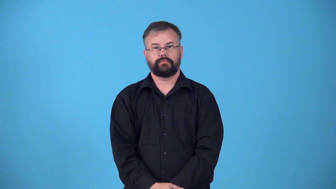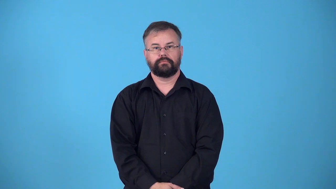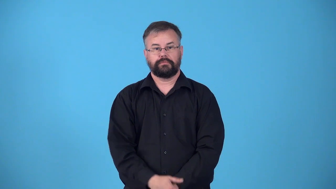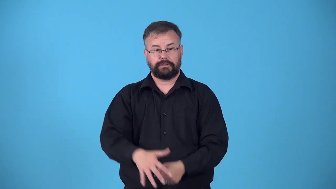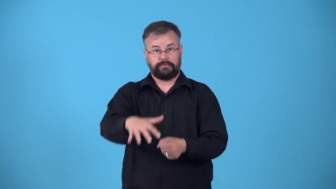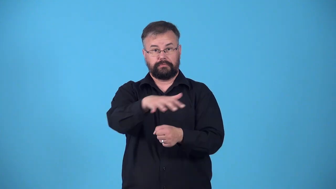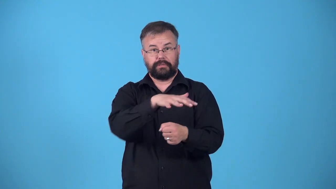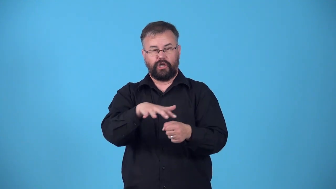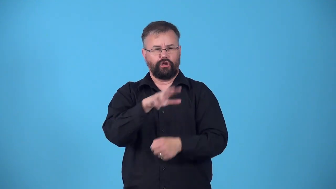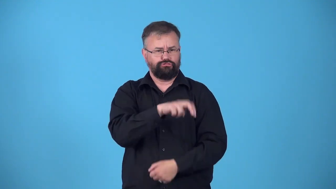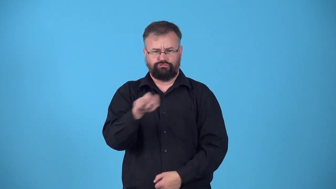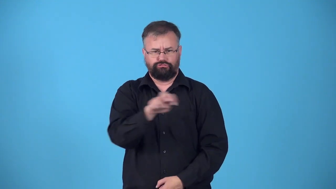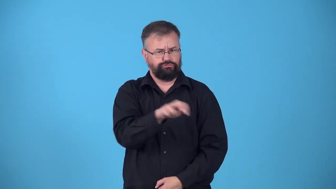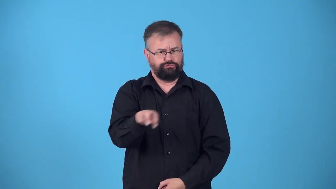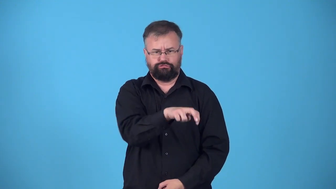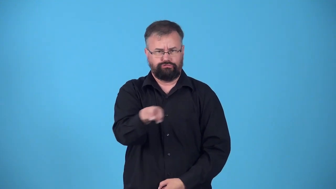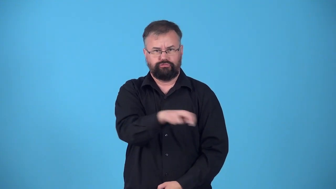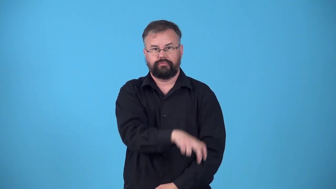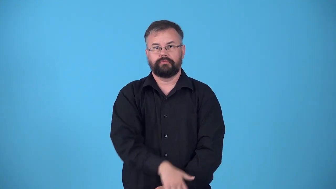pepper,dot